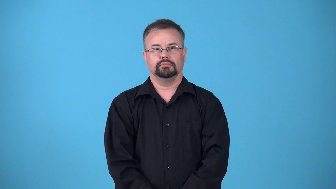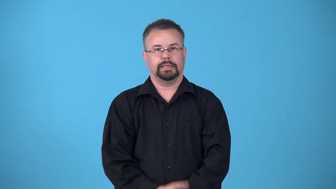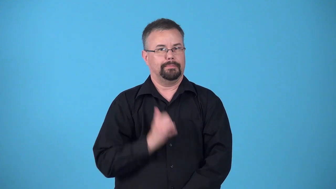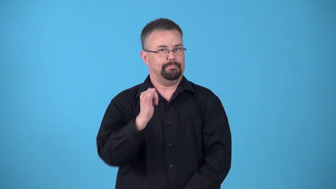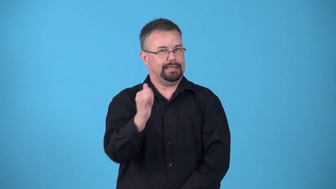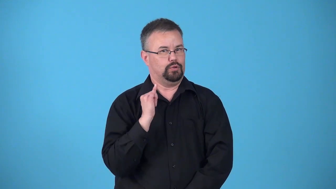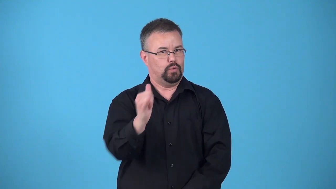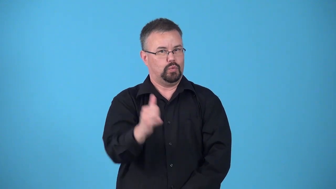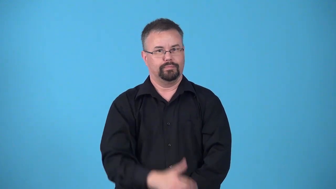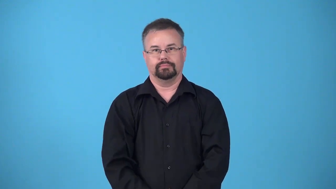join the club